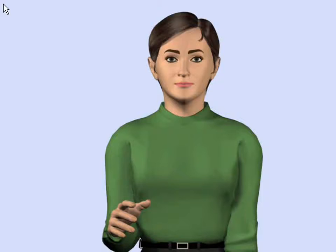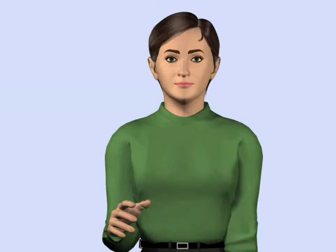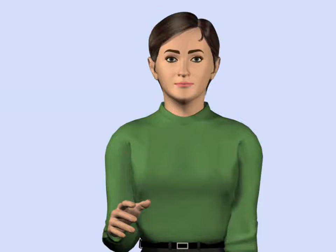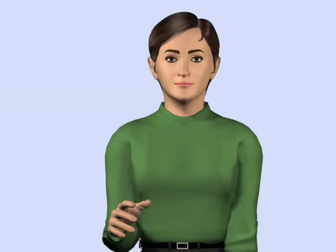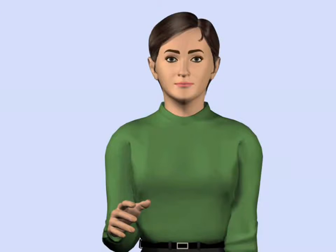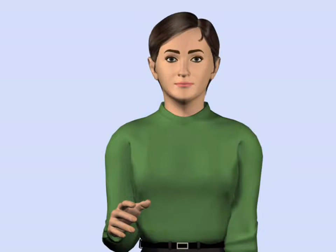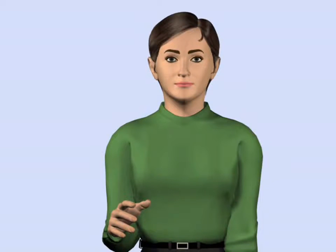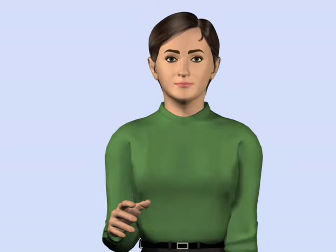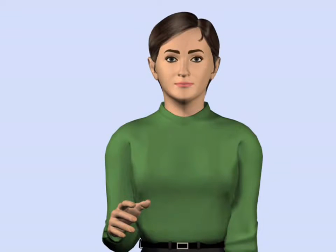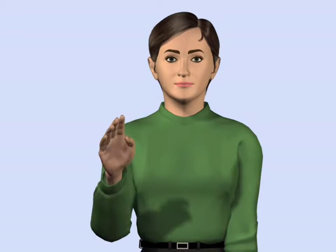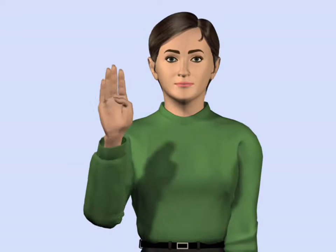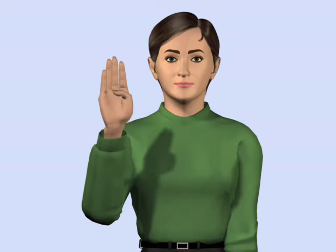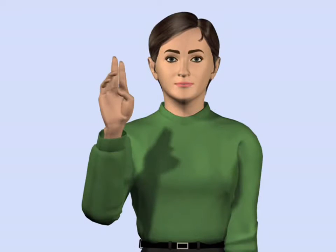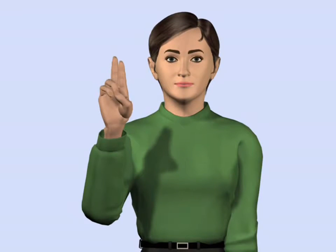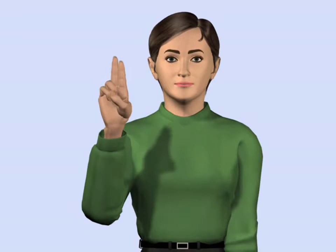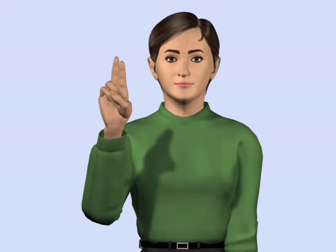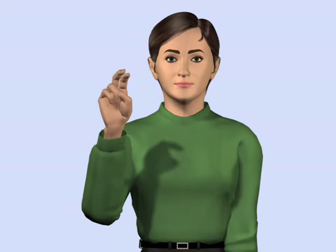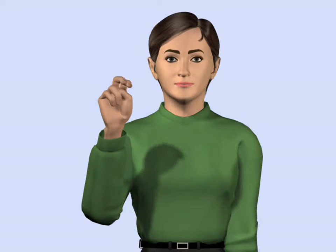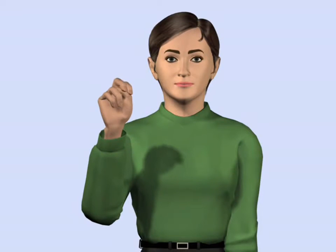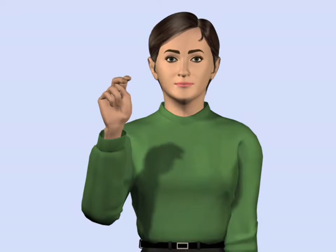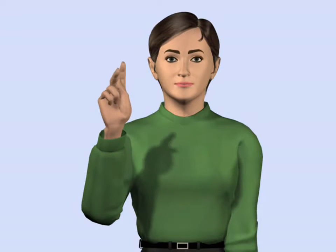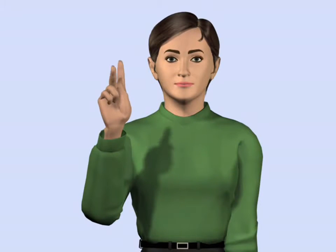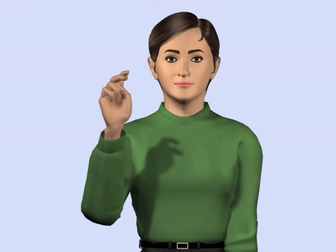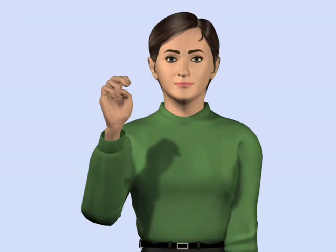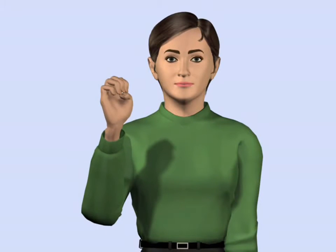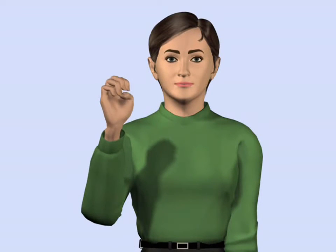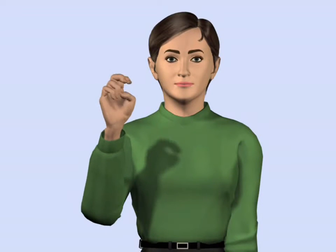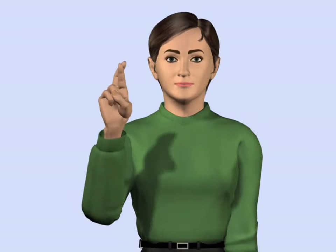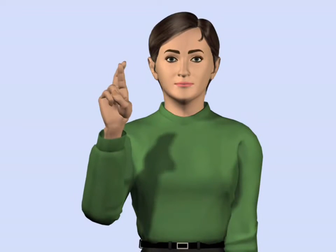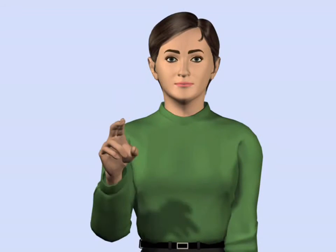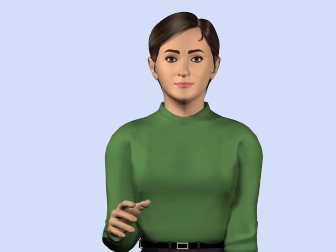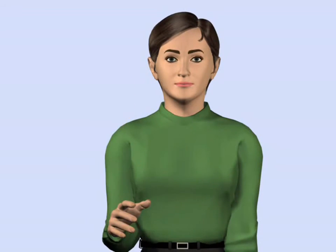bunker